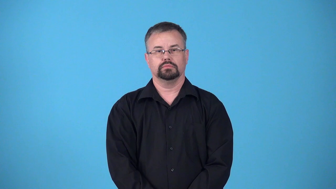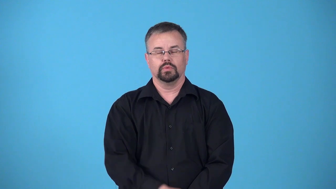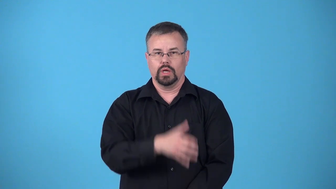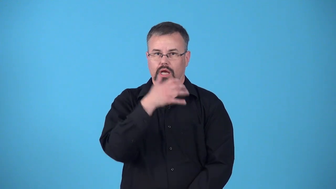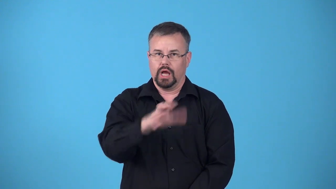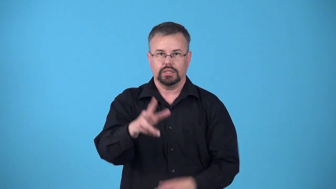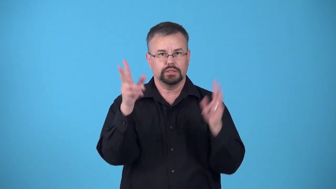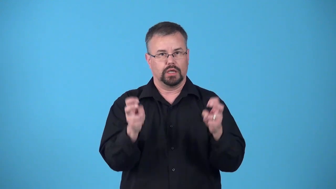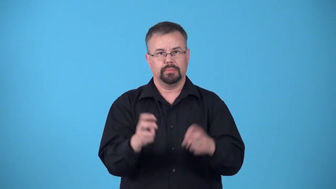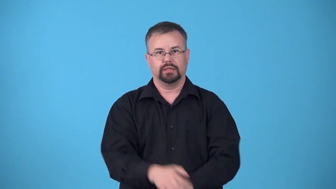hot button,hot topic